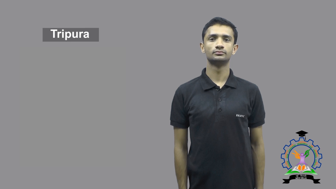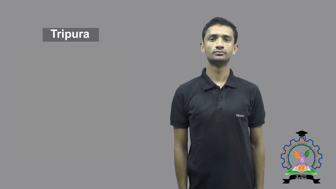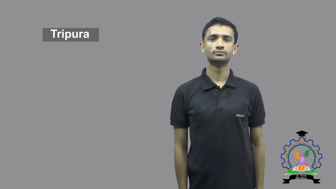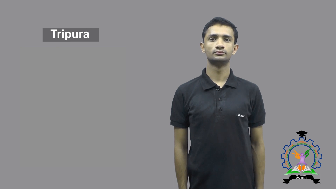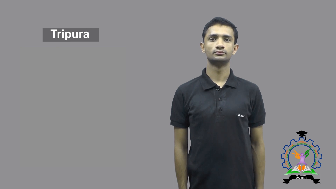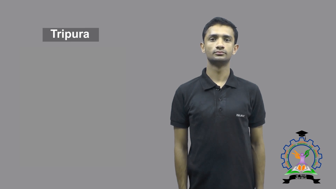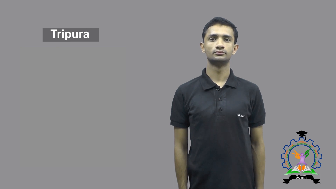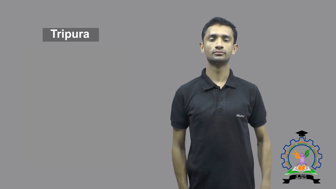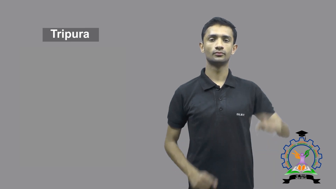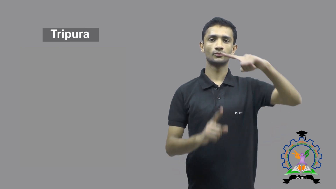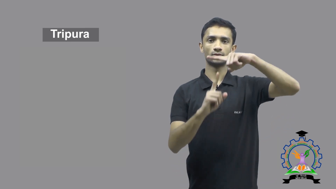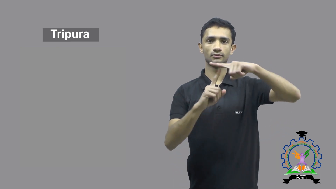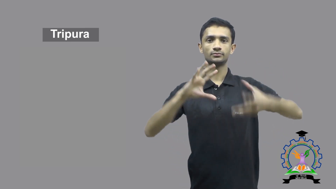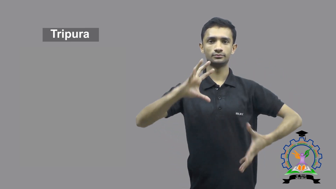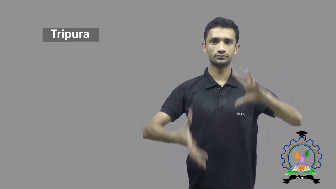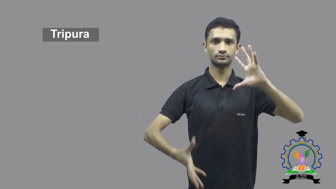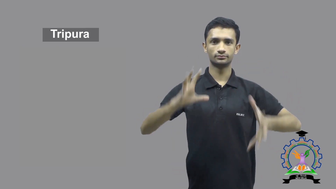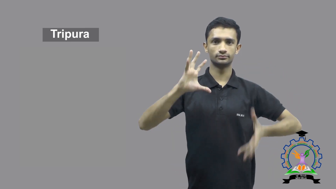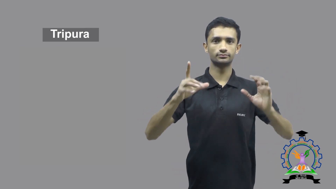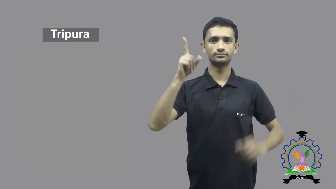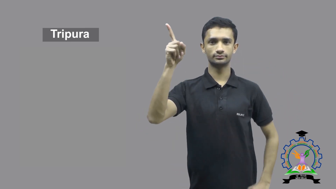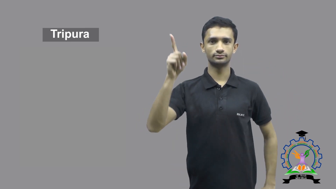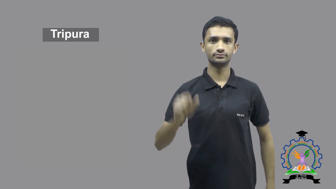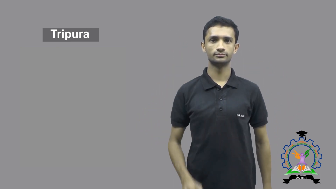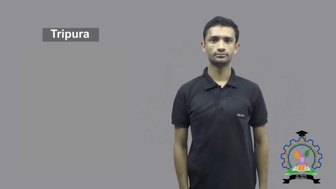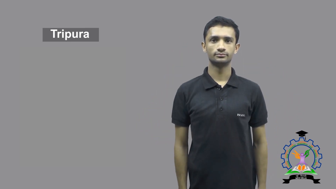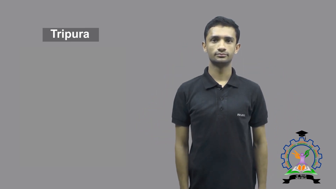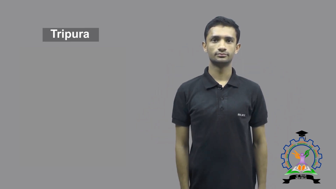Tripura